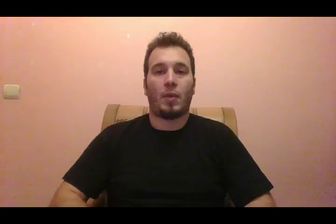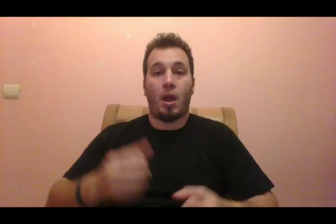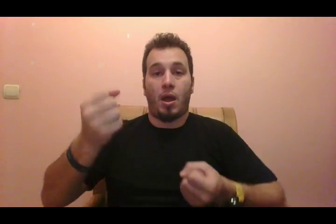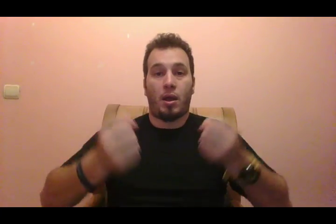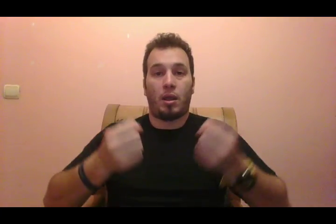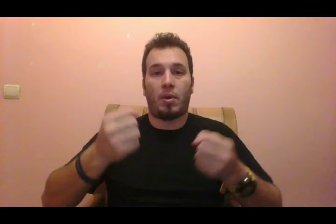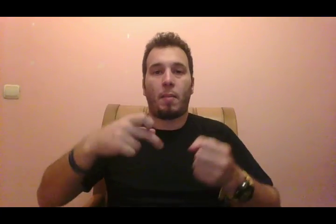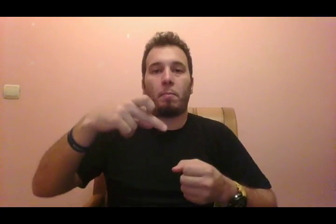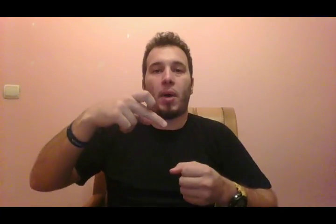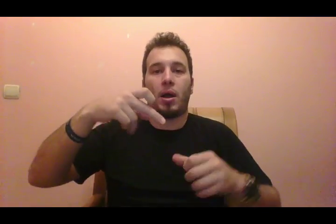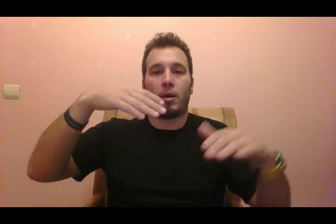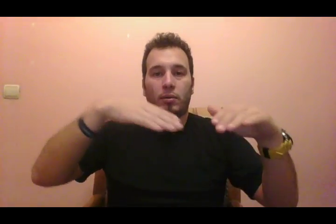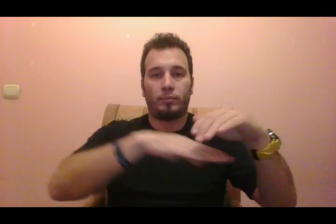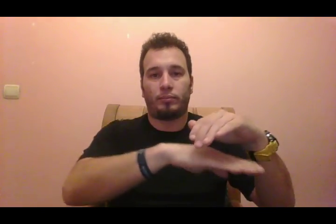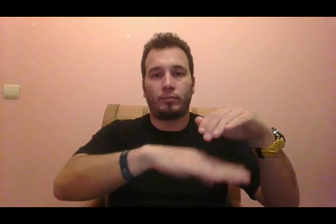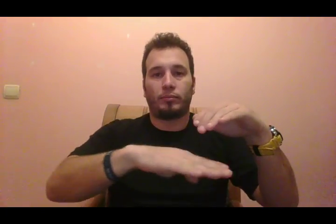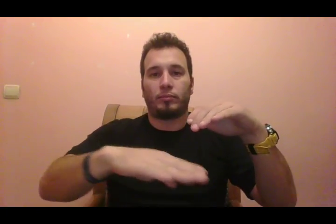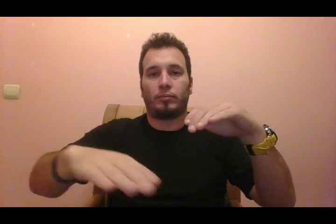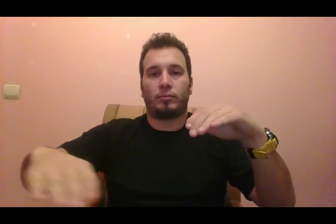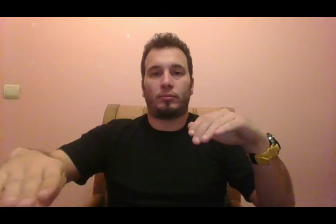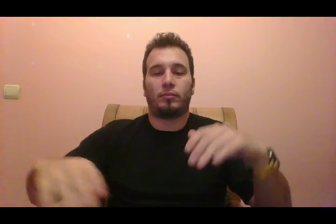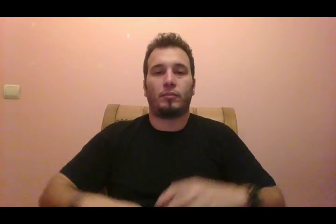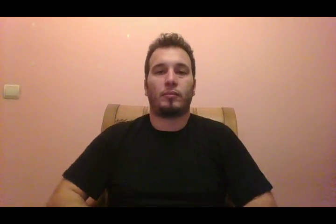parkinggarage